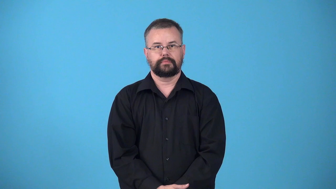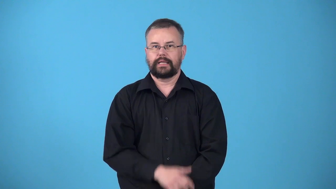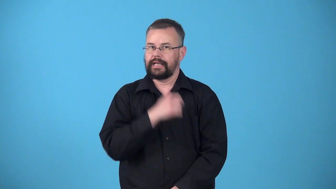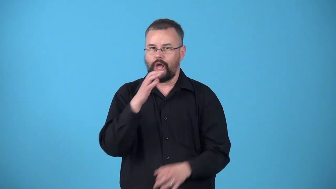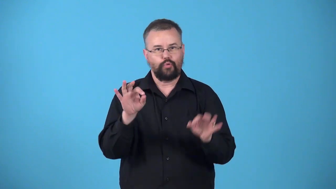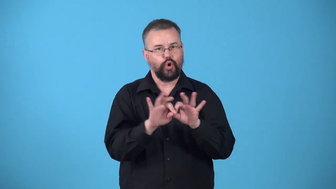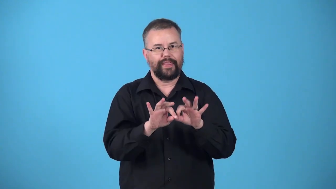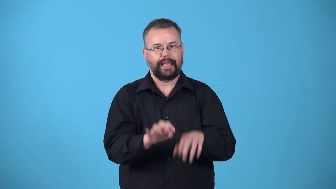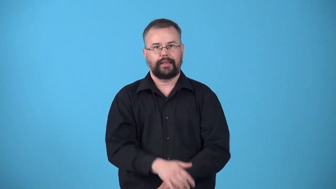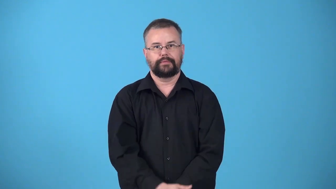unworthy,unworthier,unworthiest